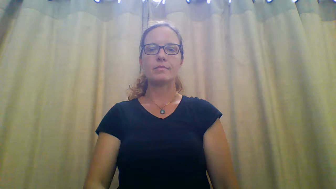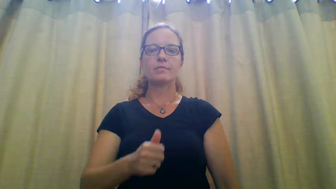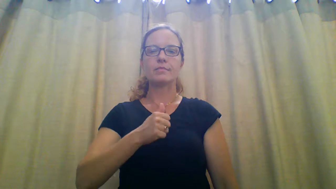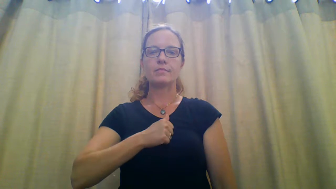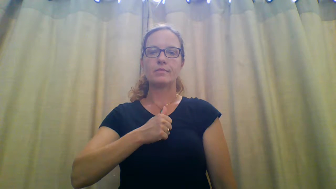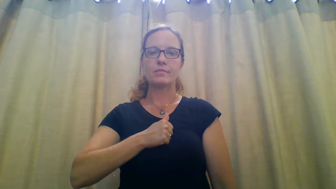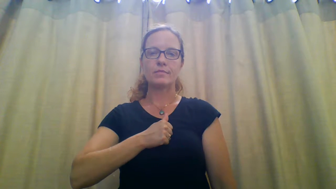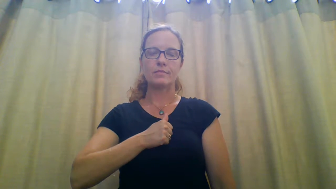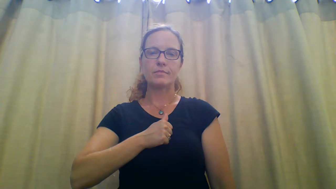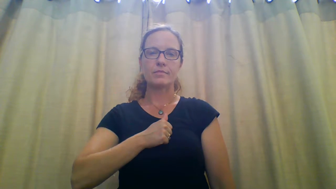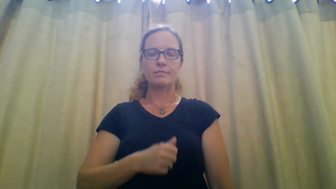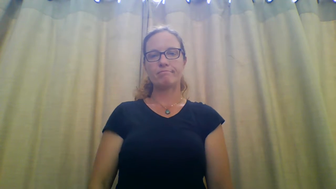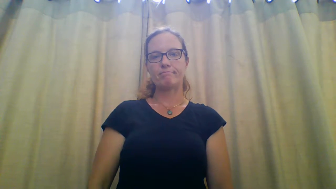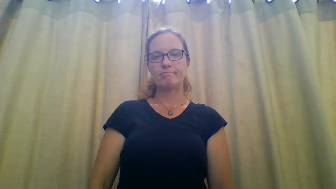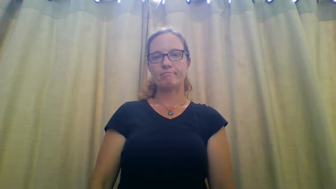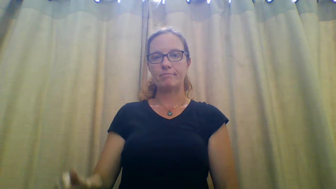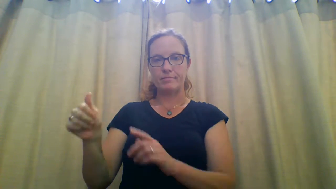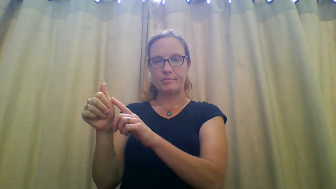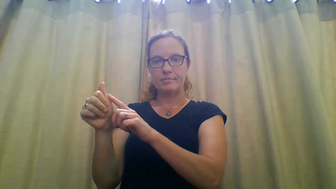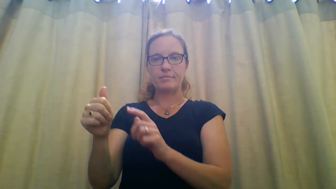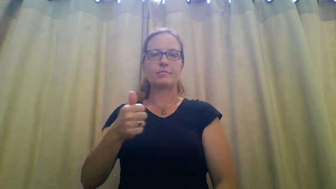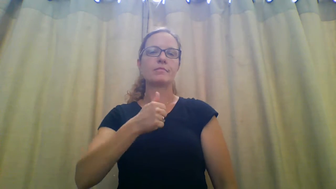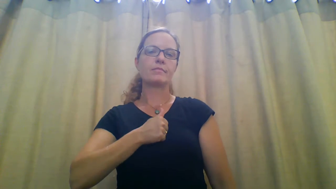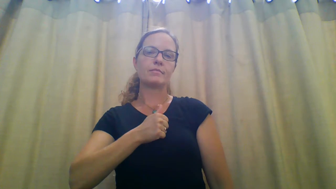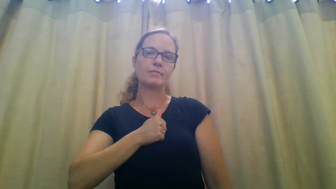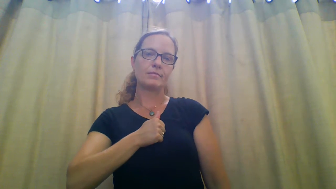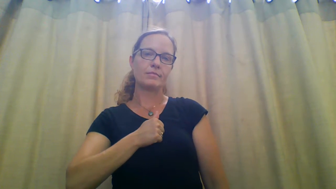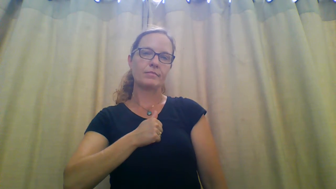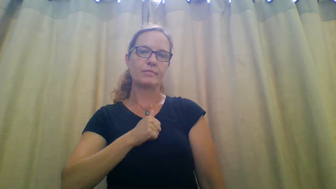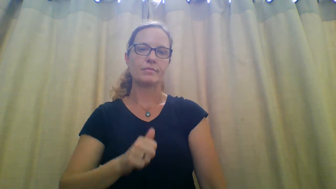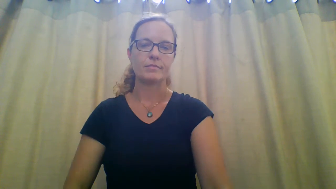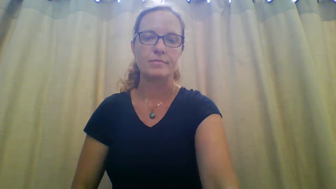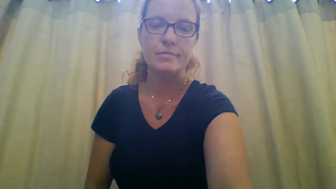Myself